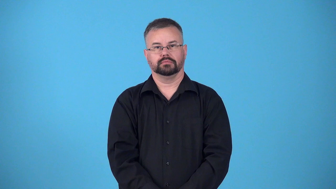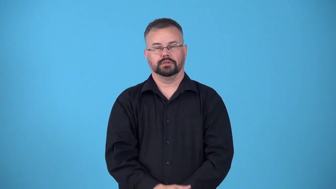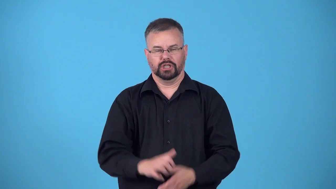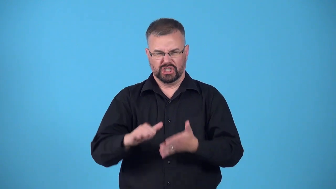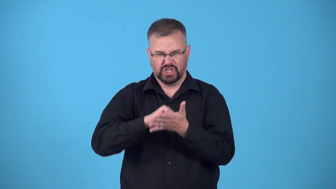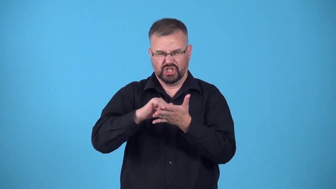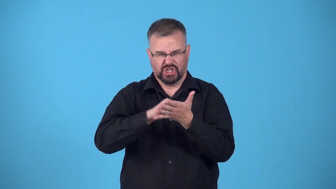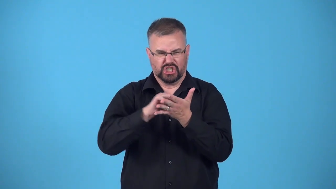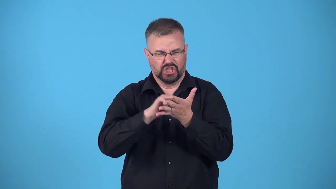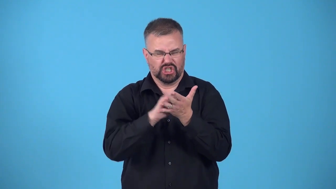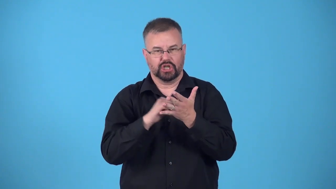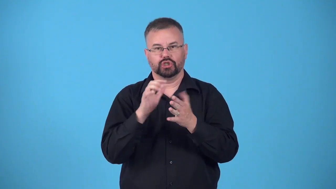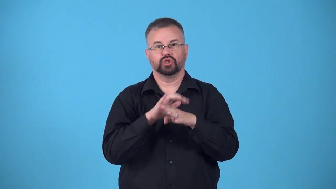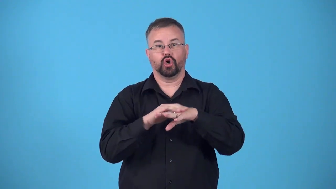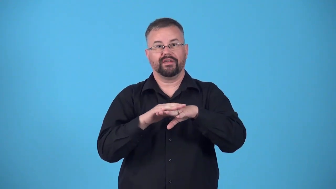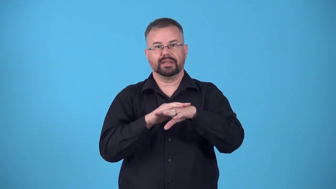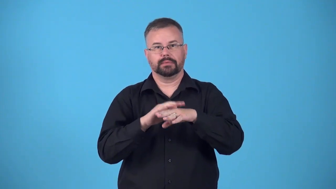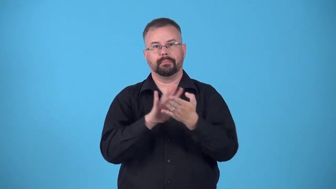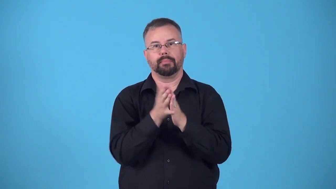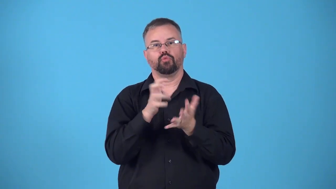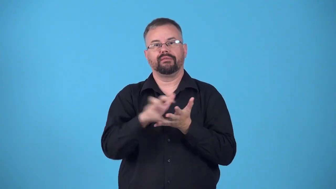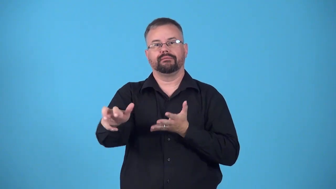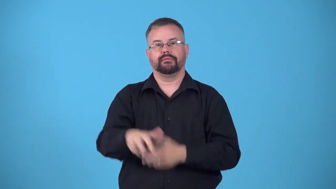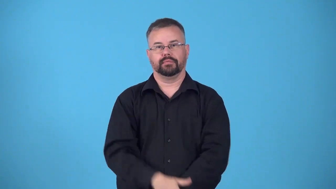rough up,scrape up,roughen